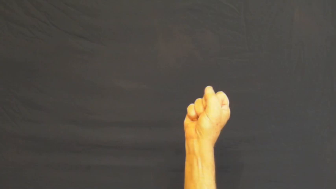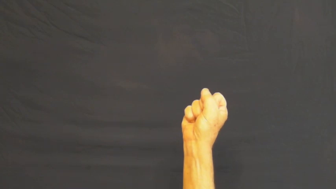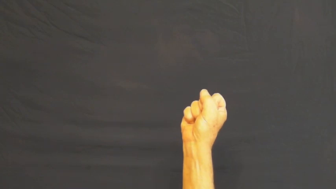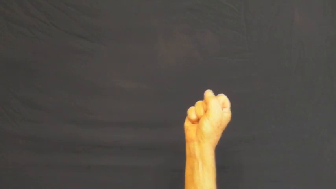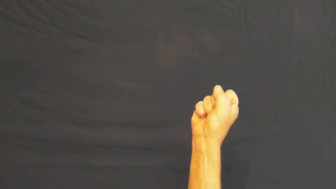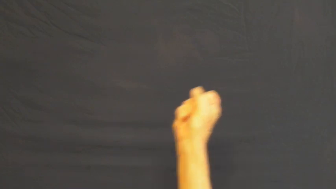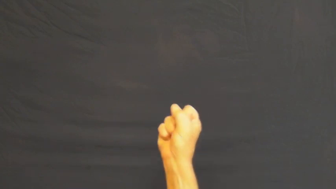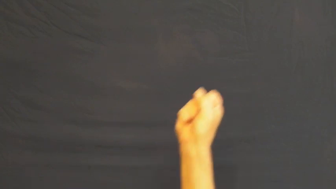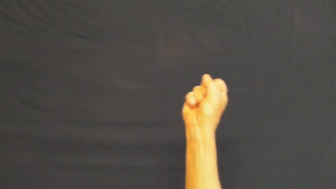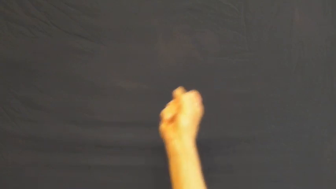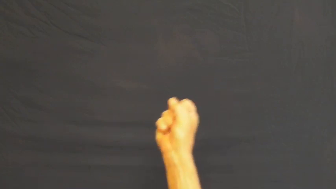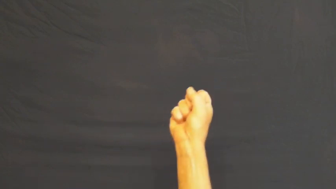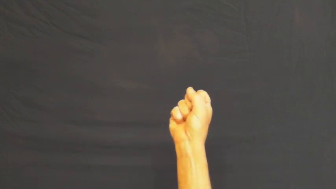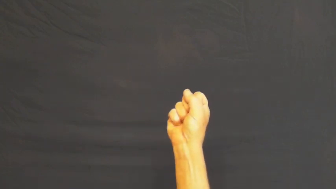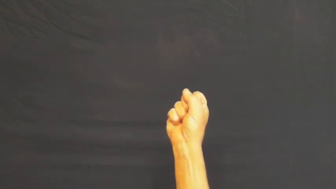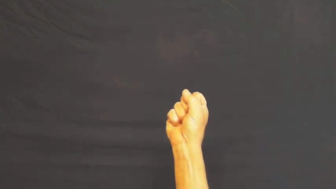Savannah,GA